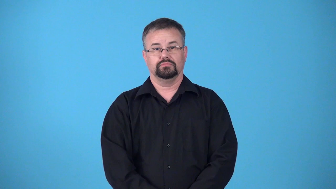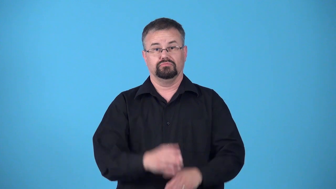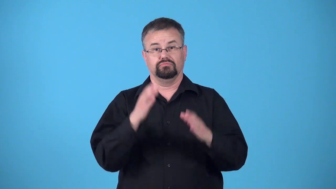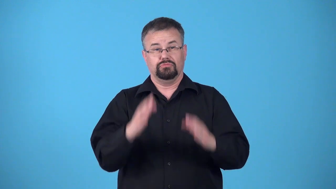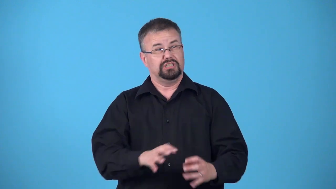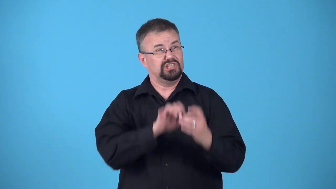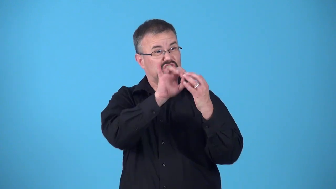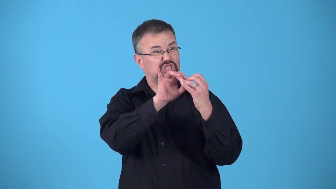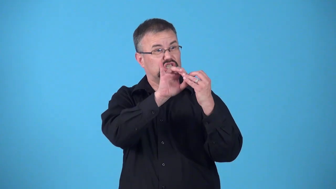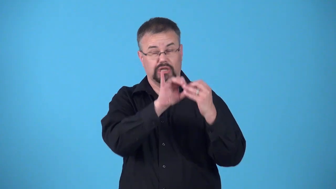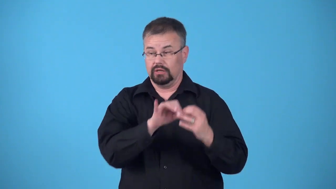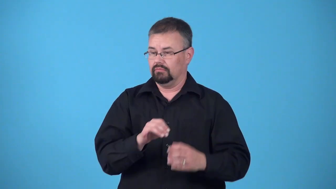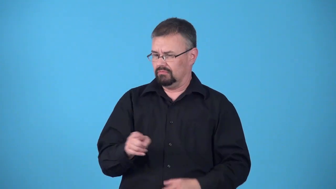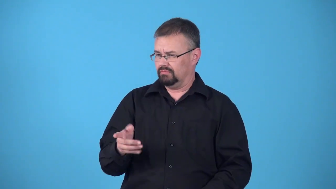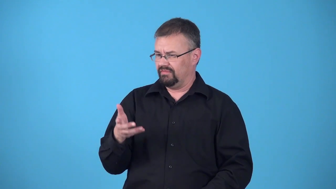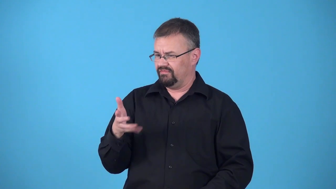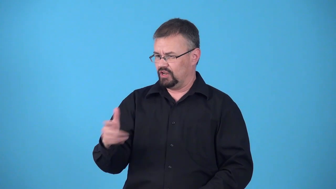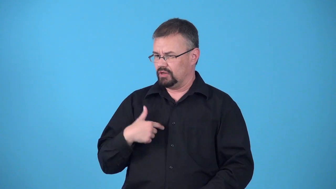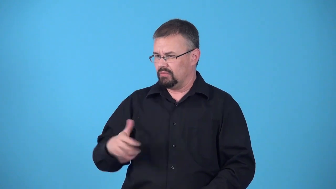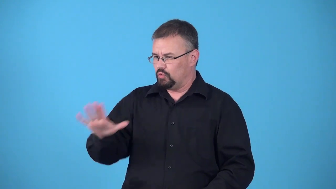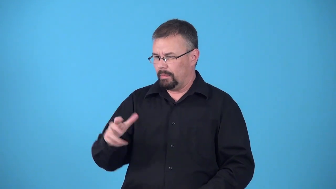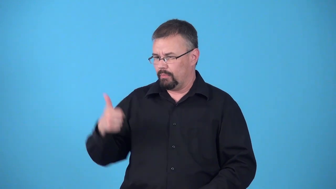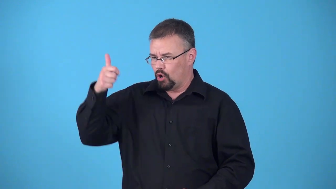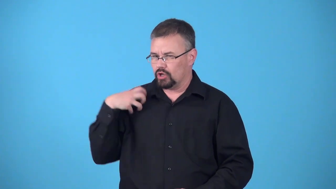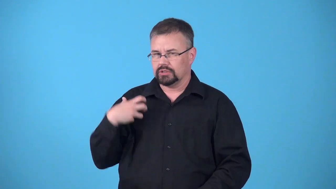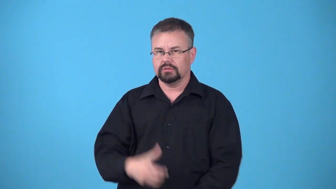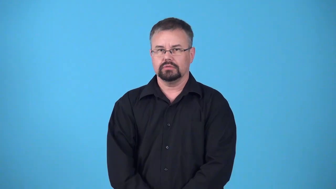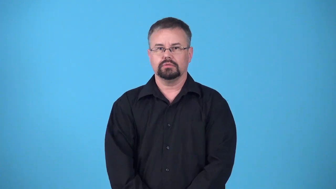pull rank